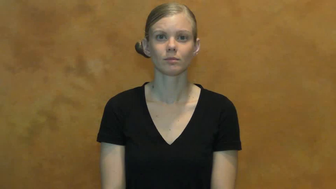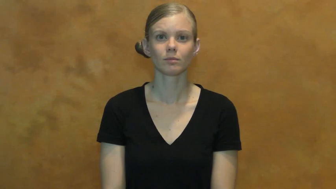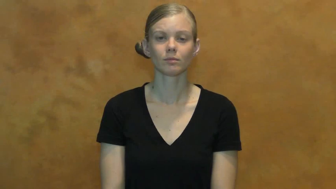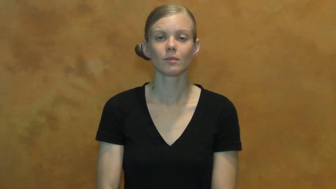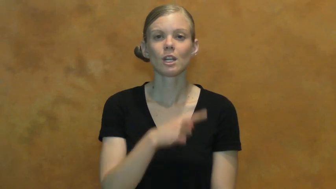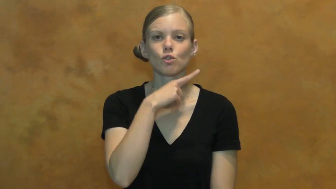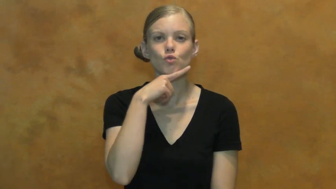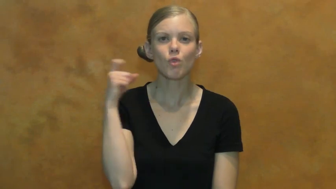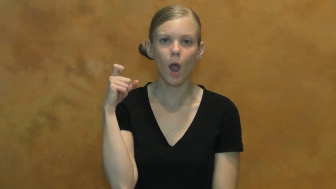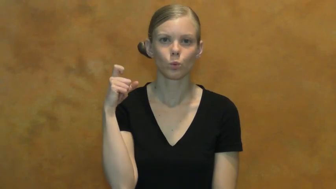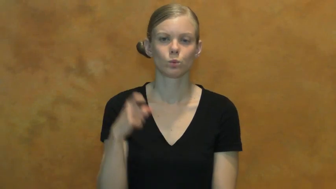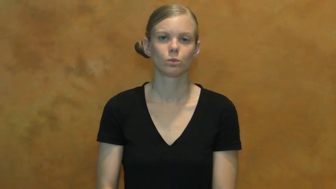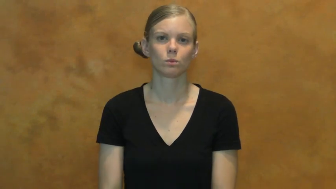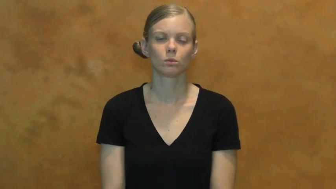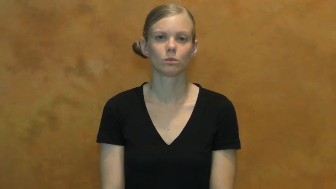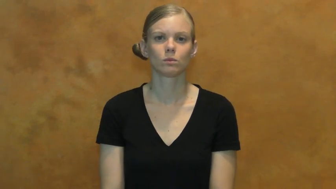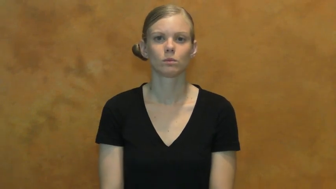drought